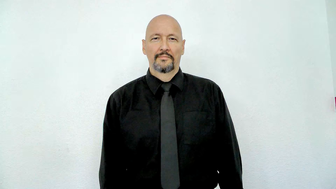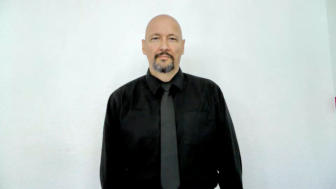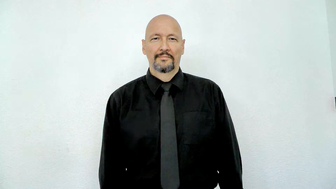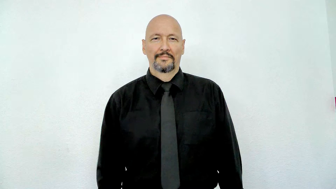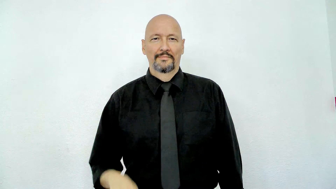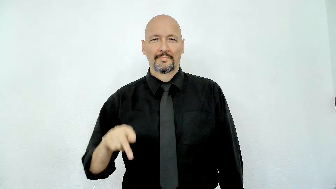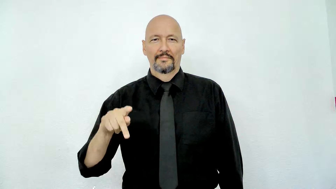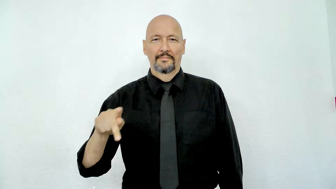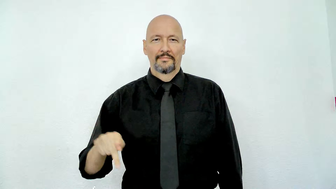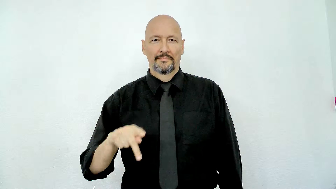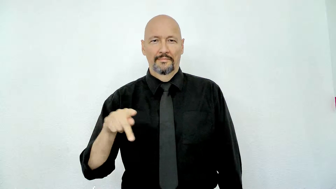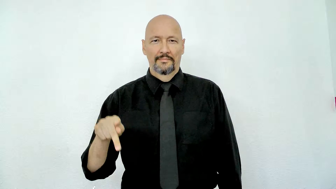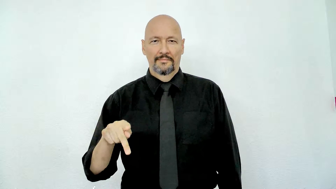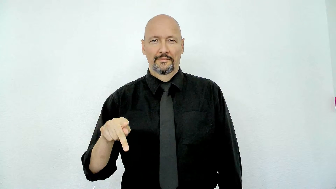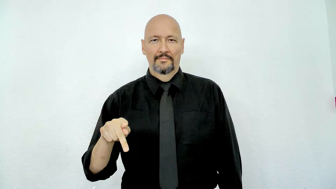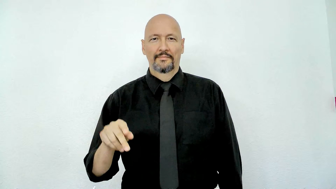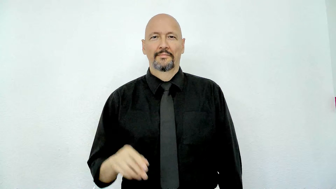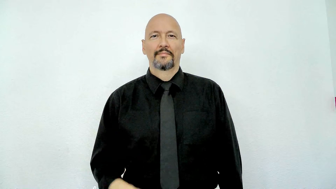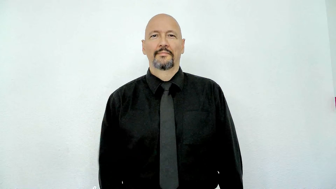protein (spell first, after context has been established can circle a P during that same discourse)